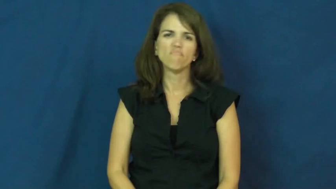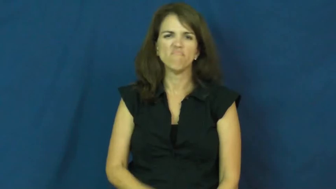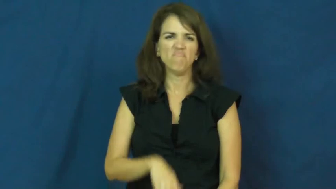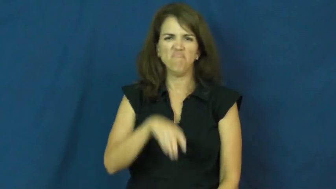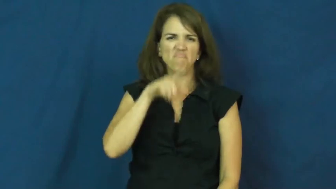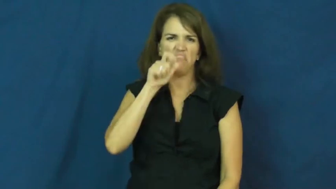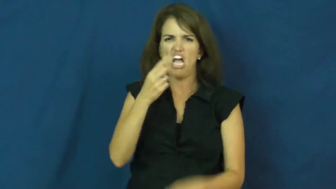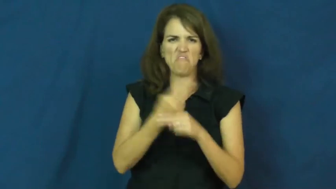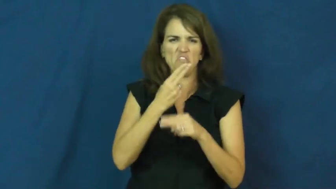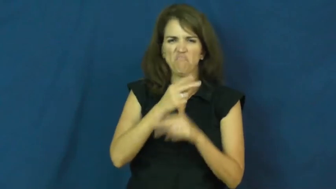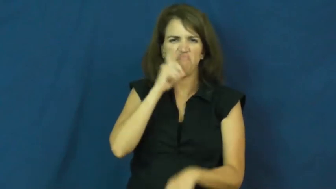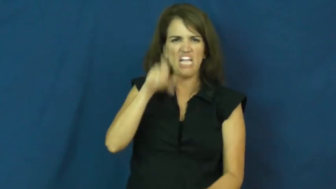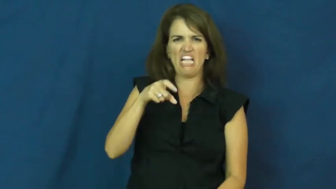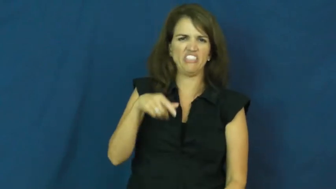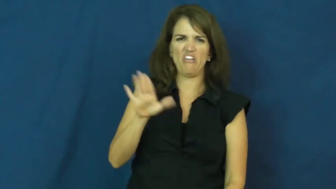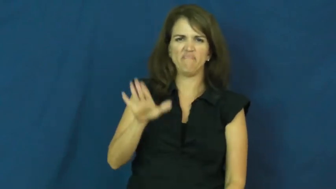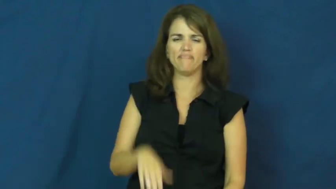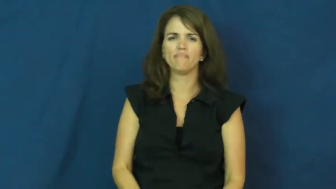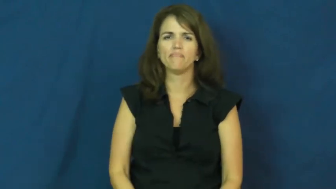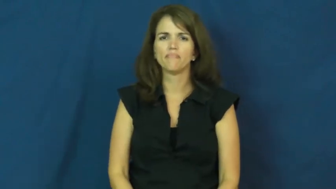fifth wheel